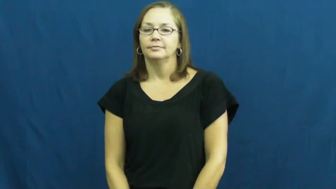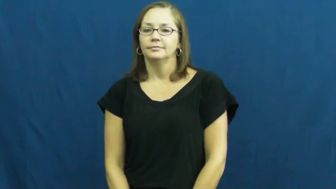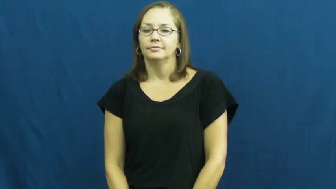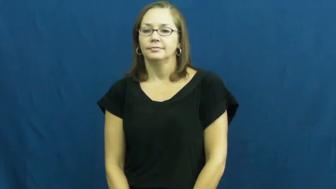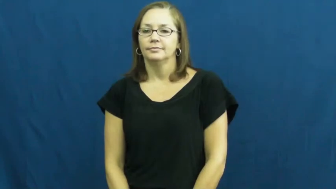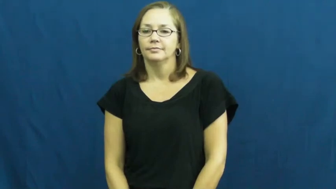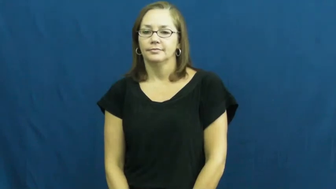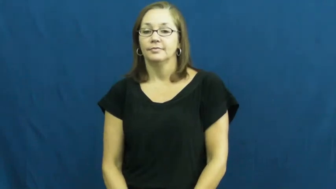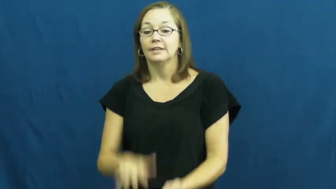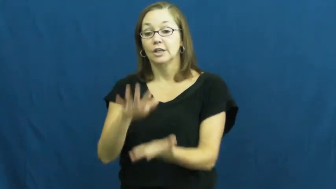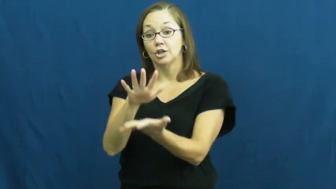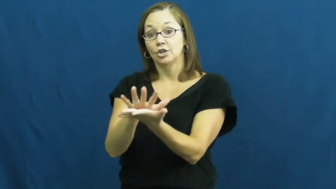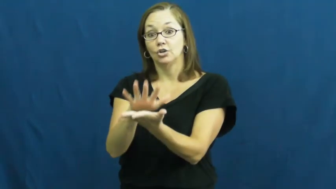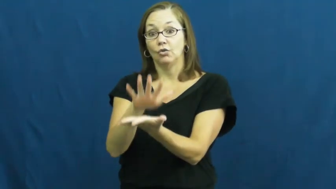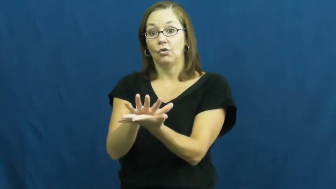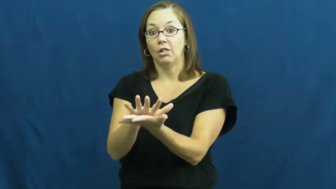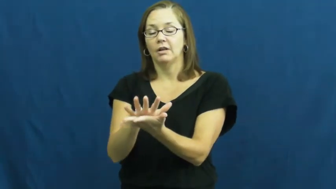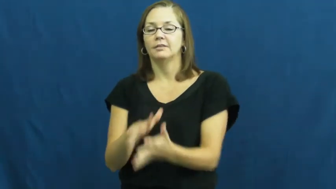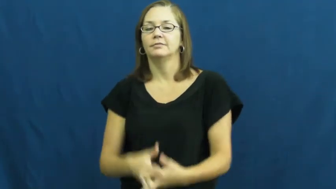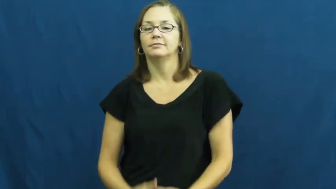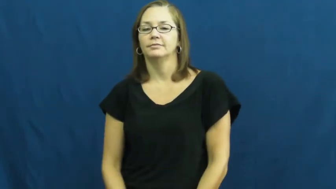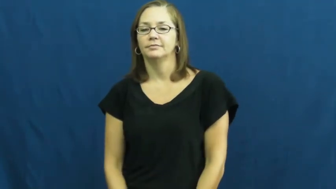school